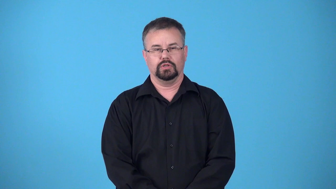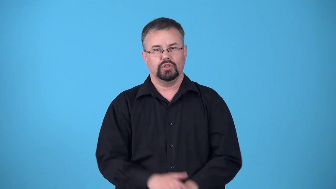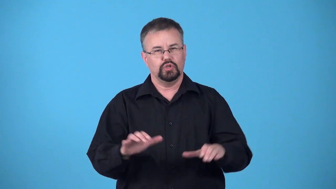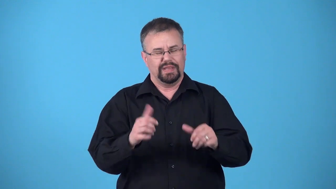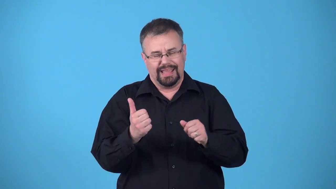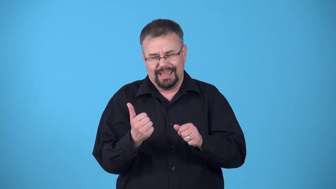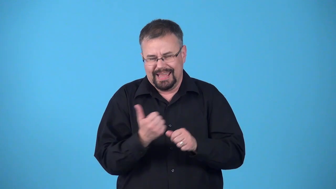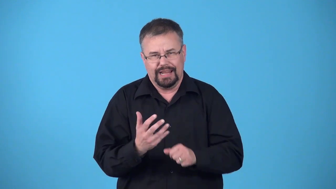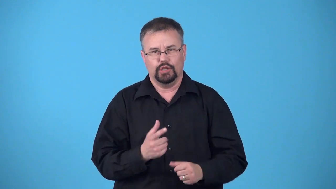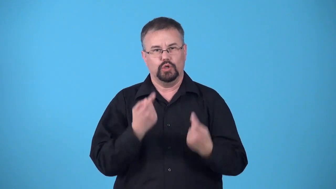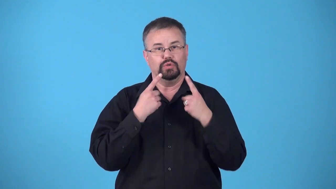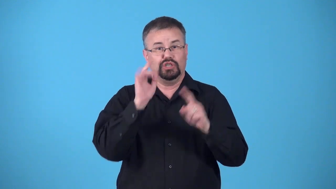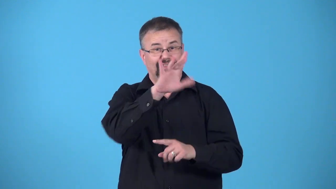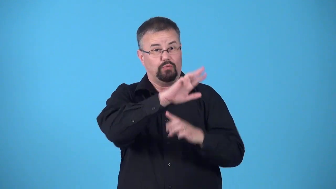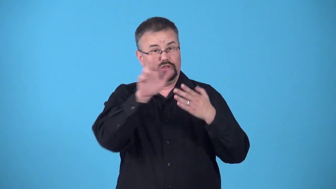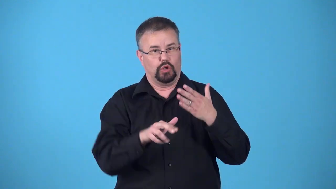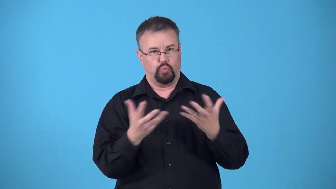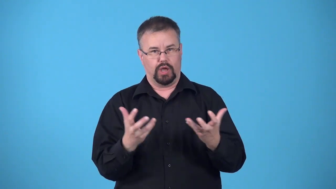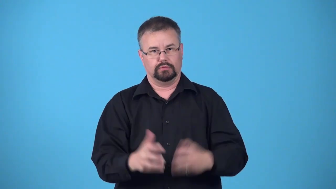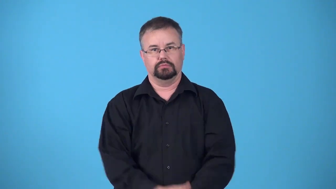pull out all the stops